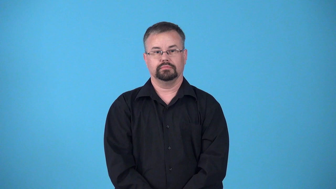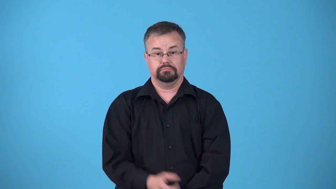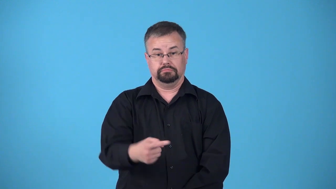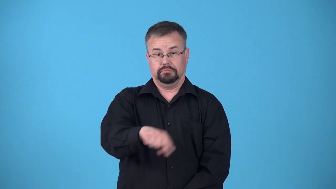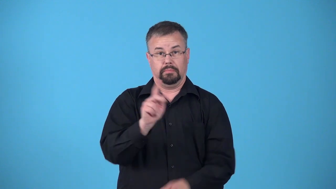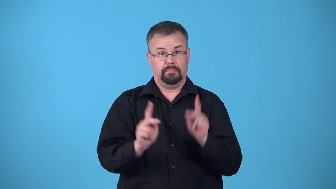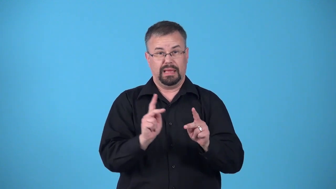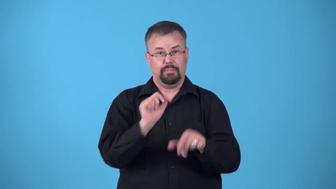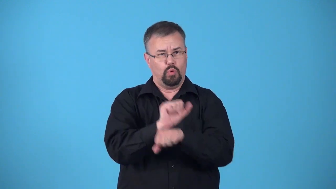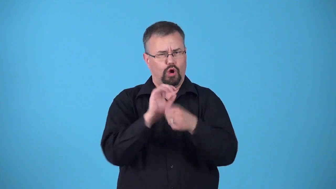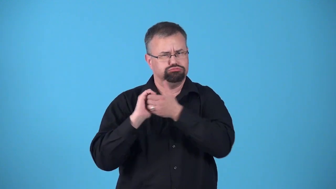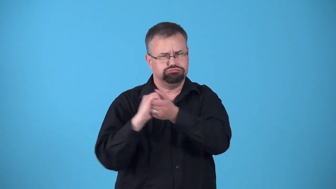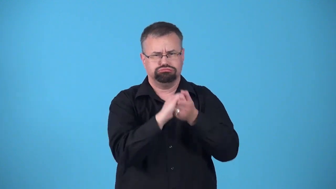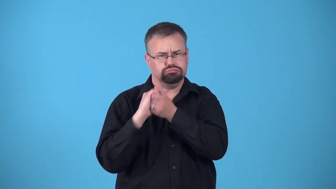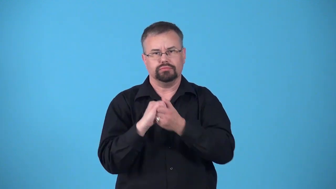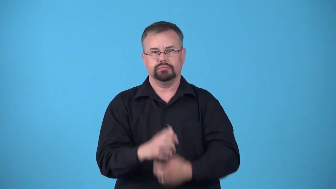hive of worker bees